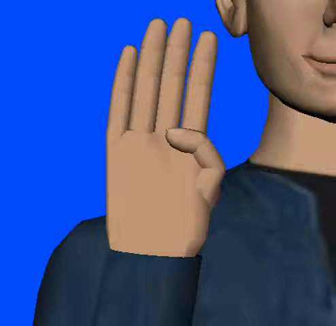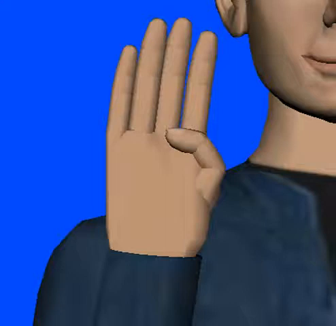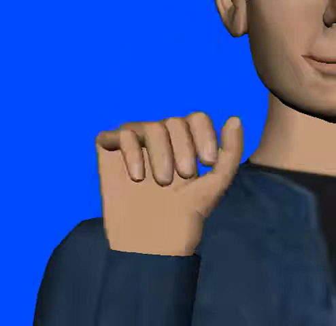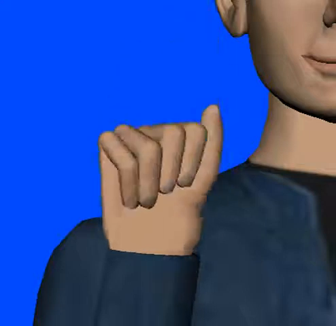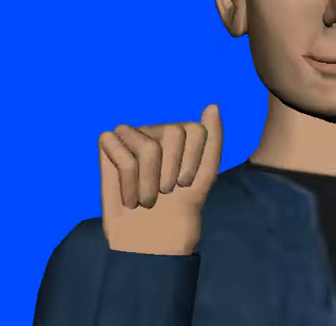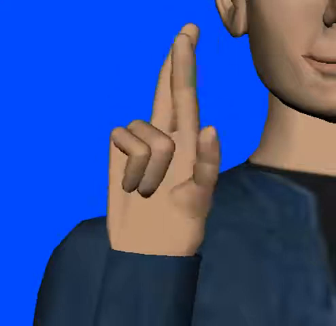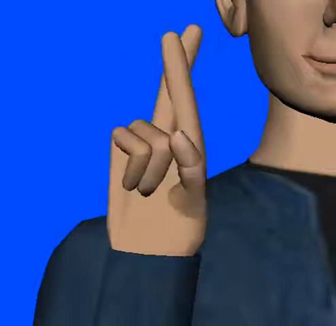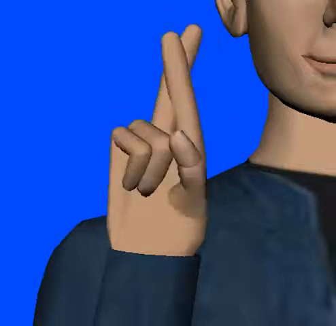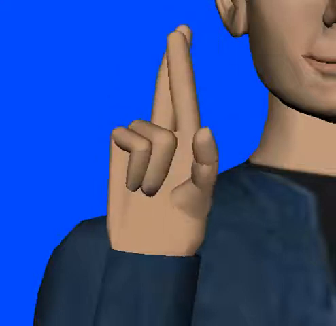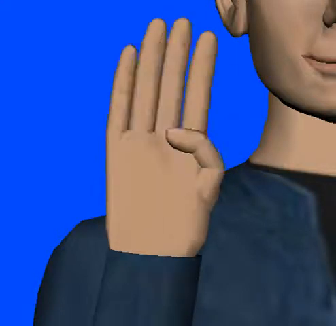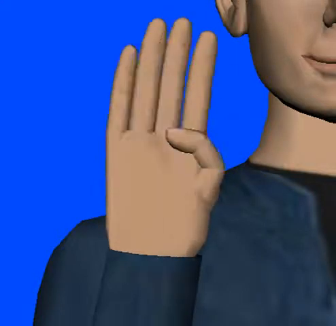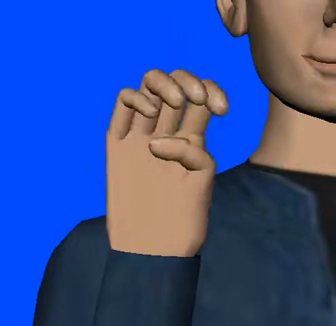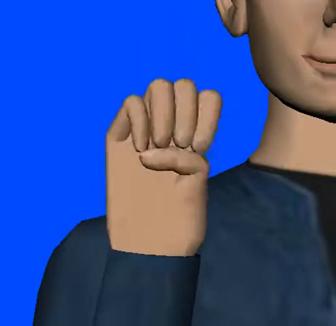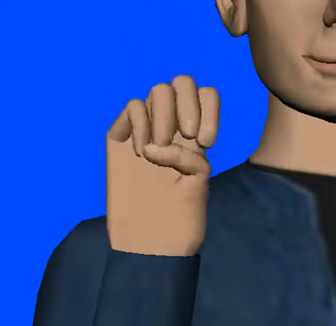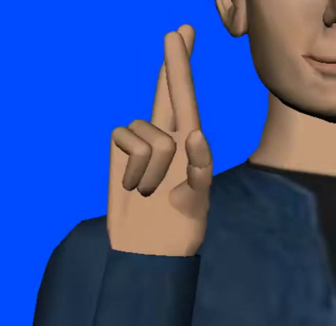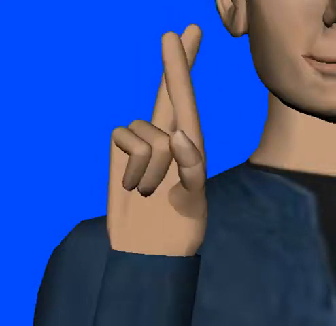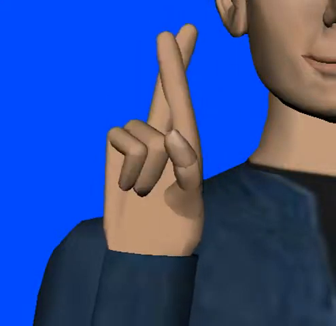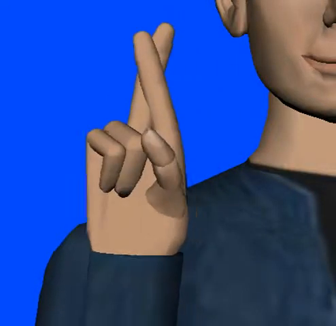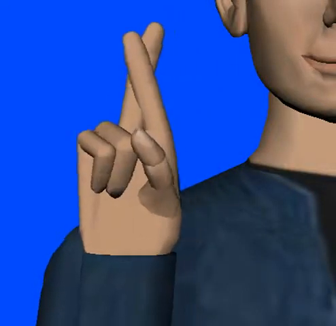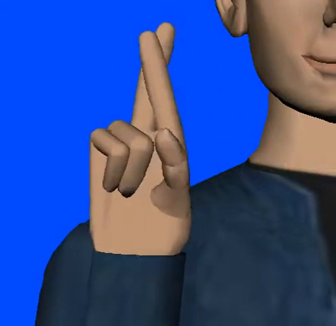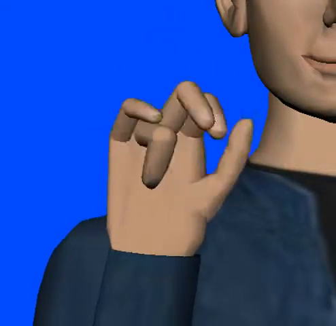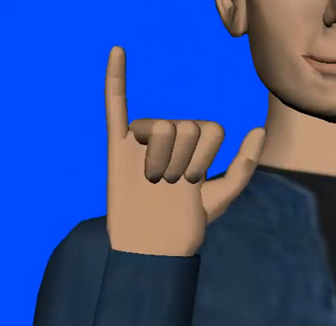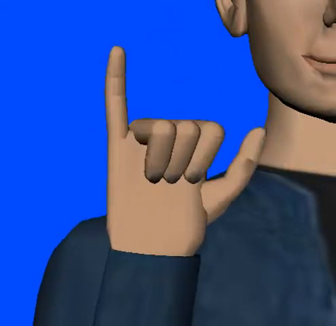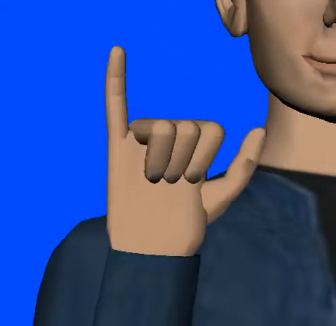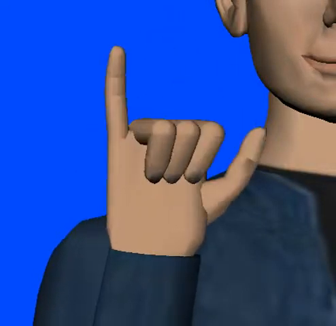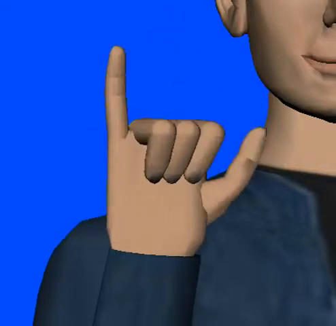barberry